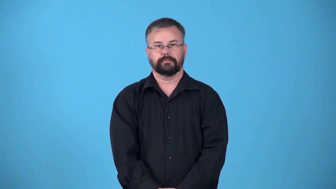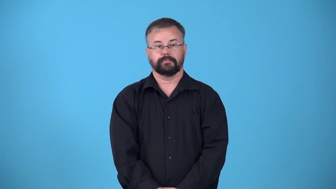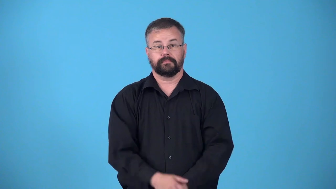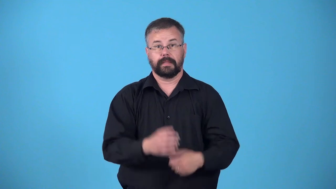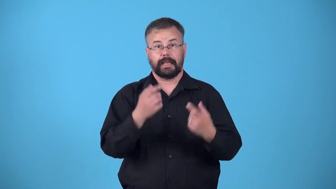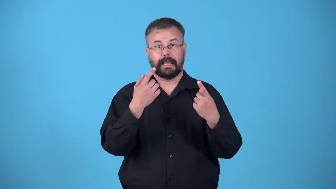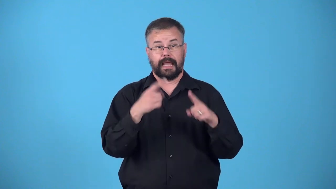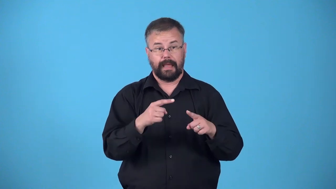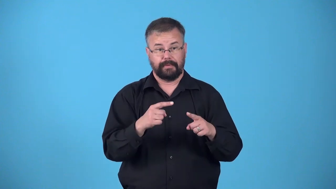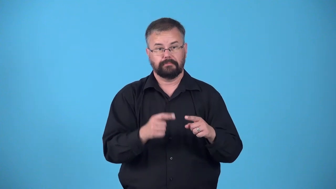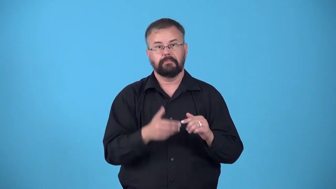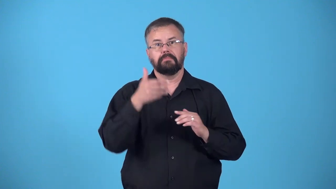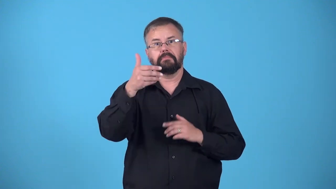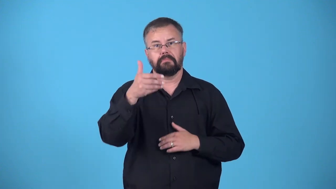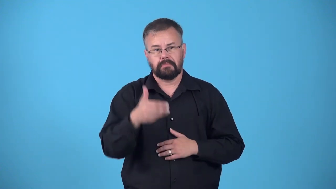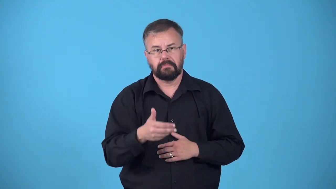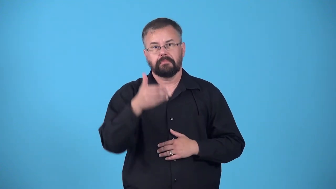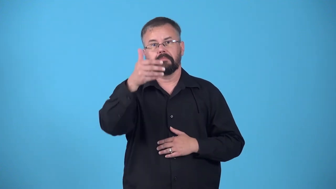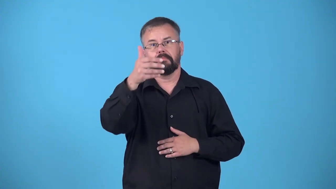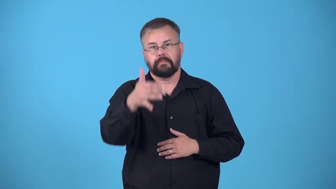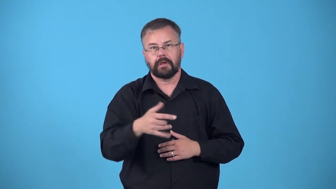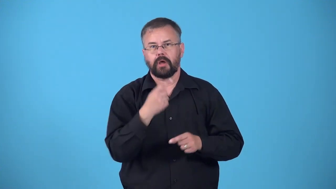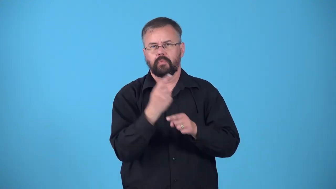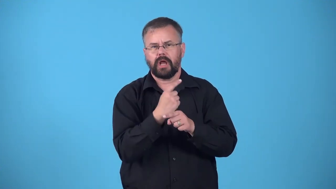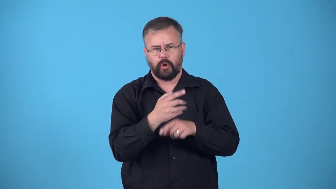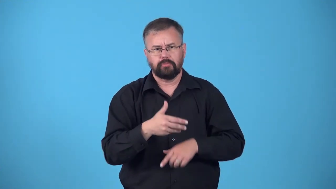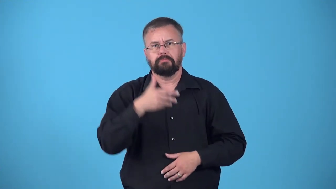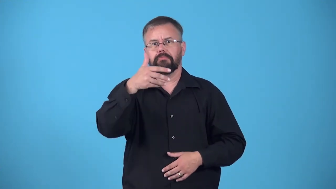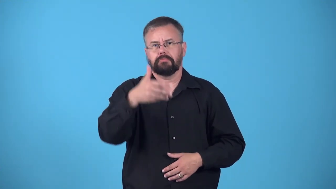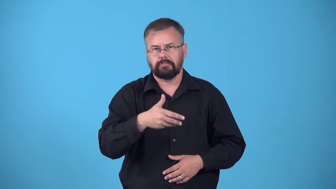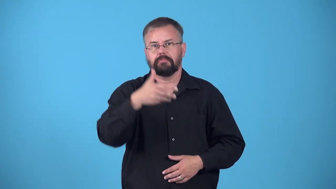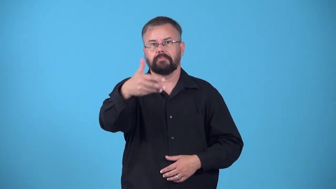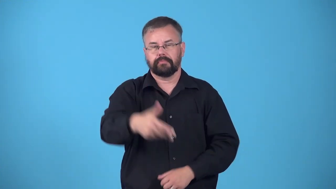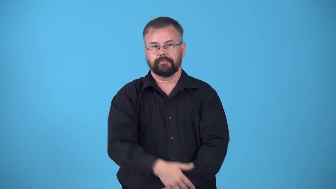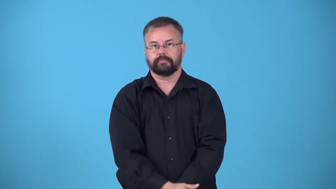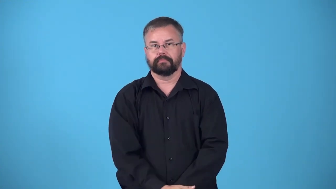evenly